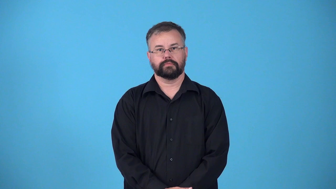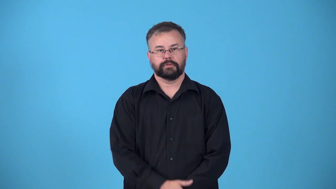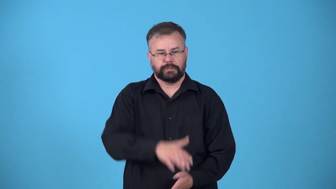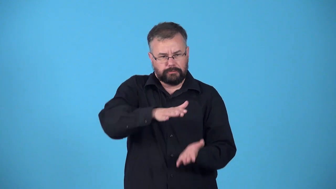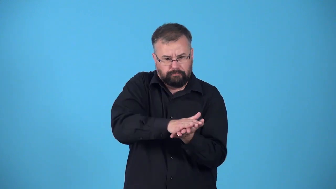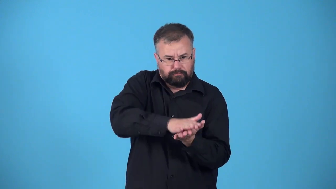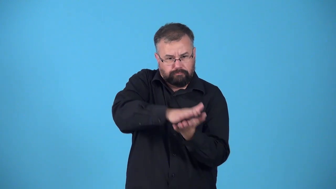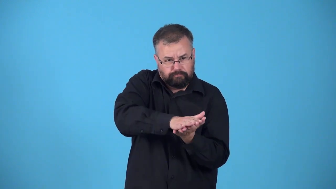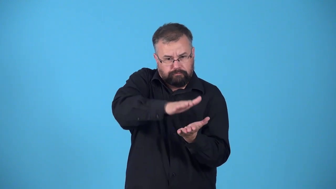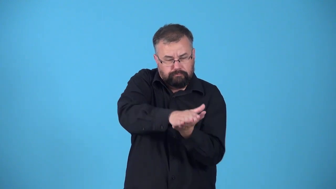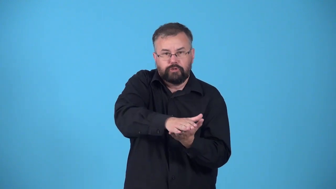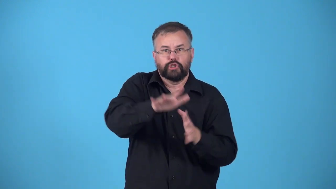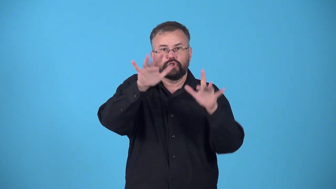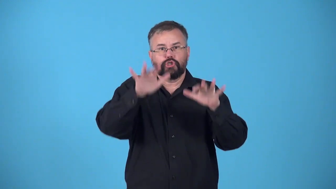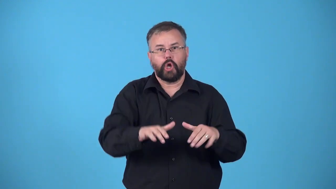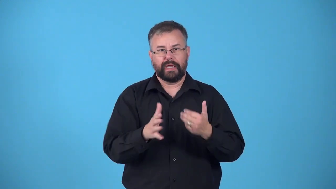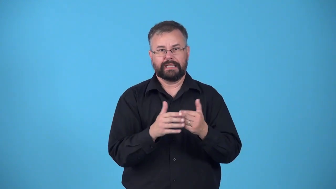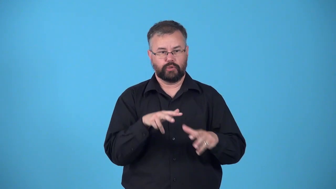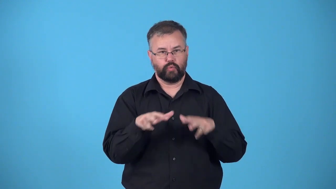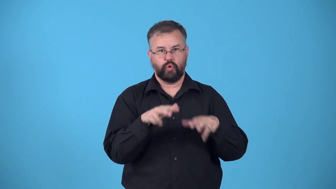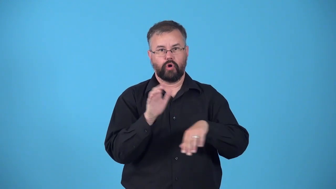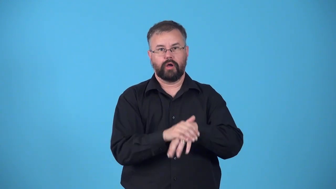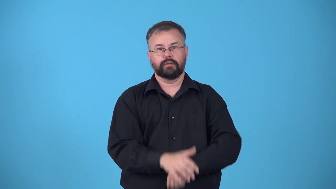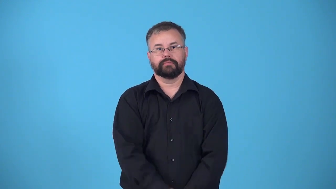groom